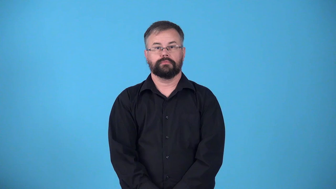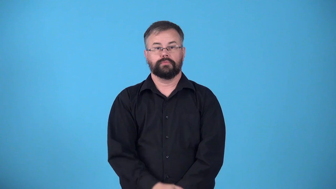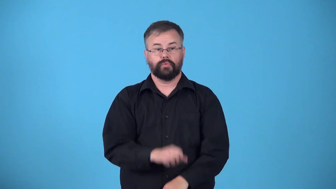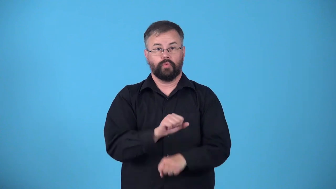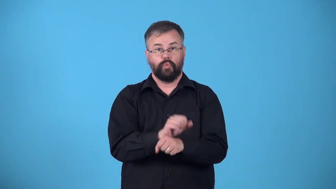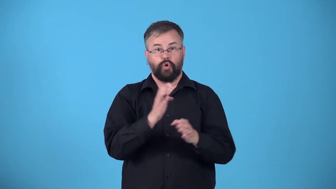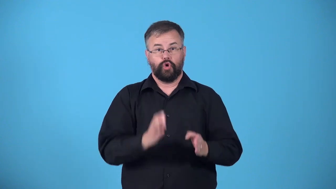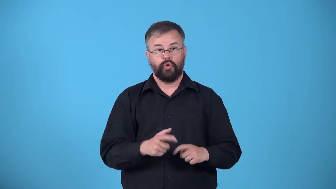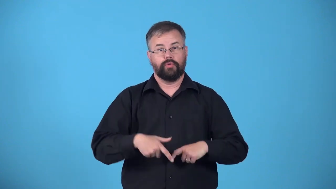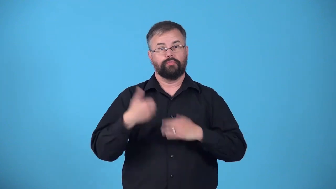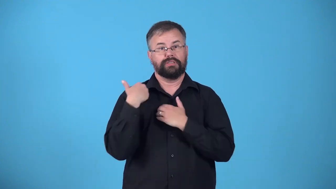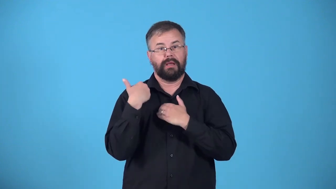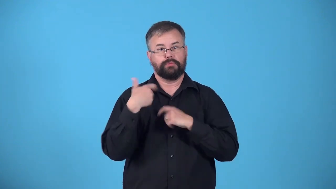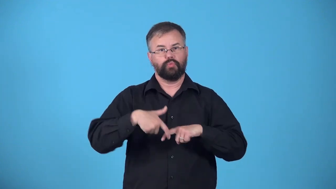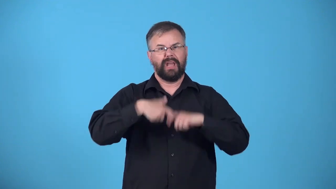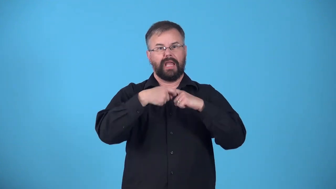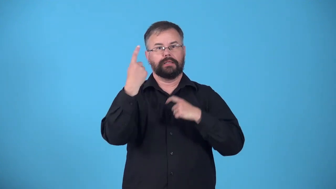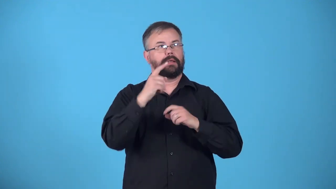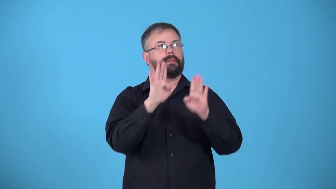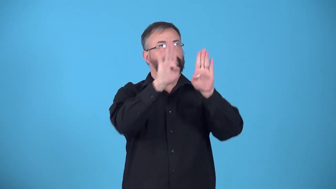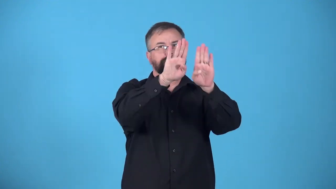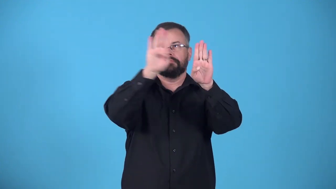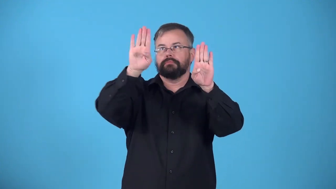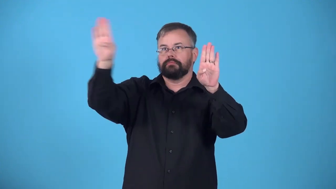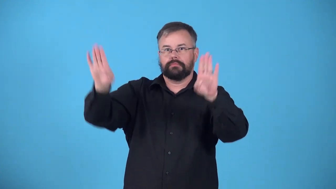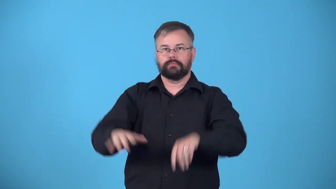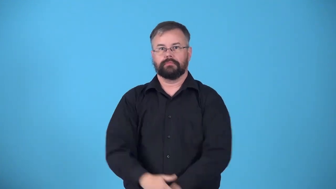hanger-worker